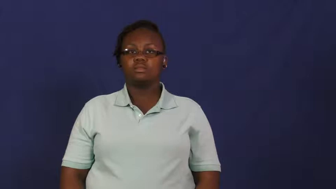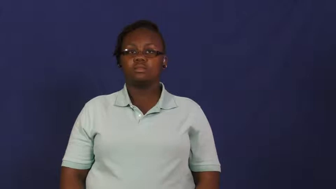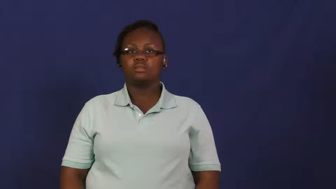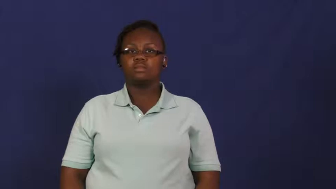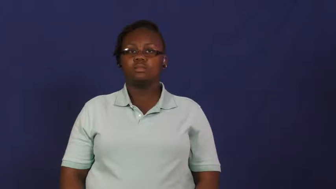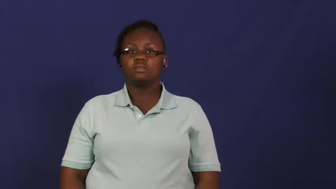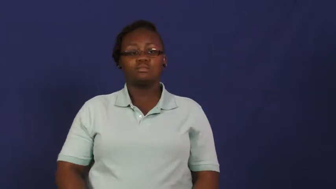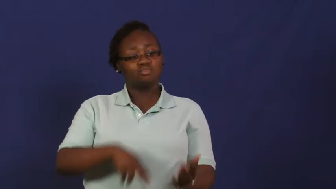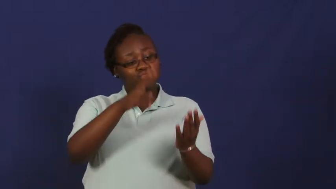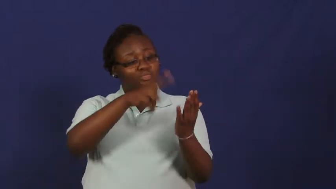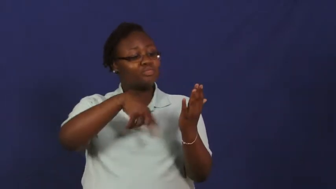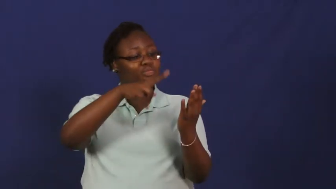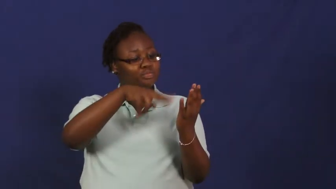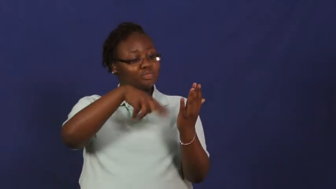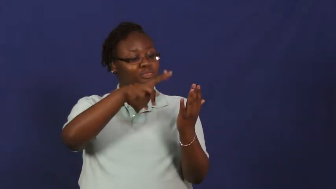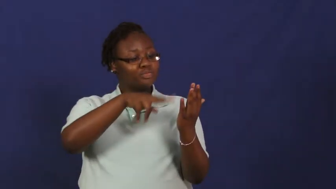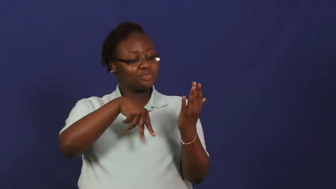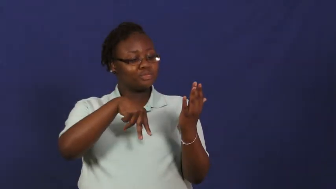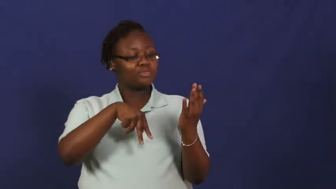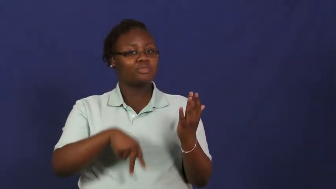read